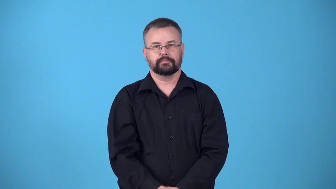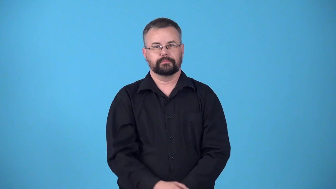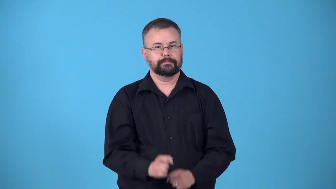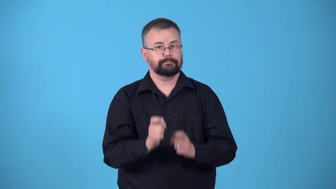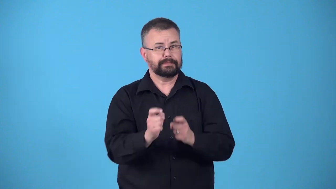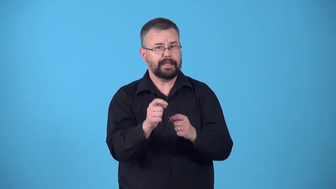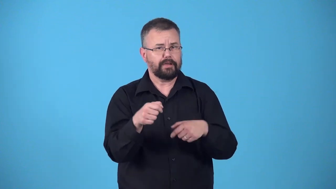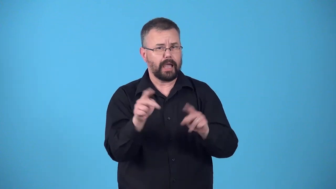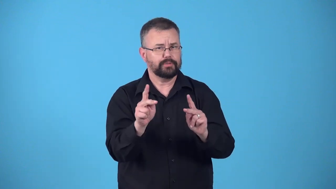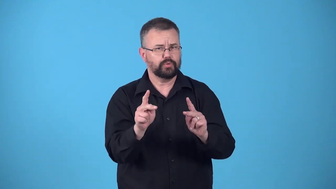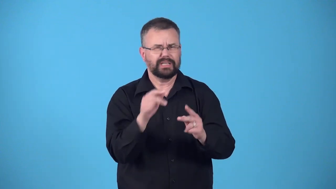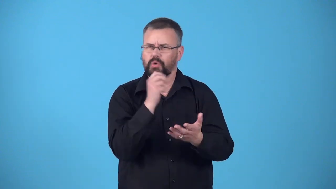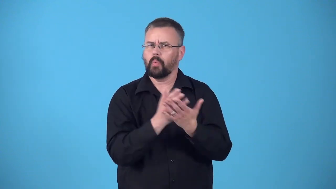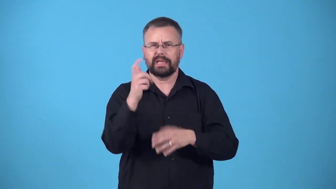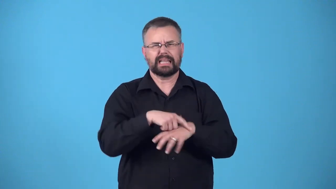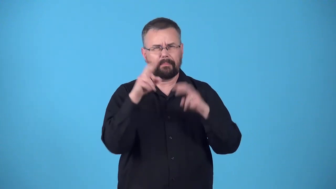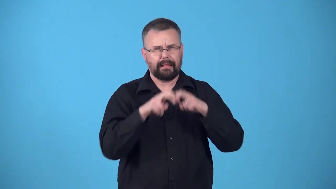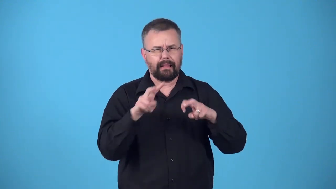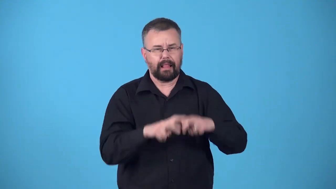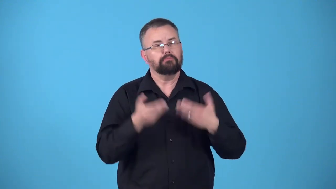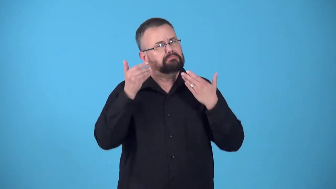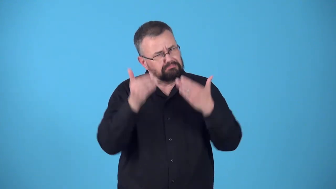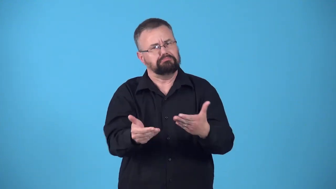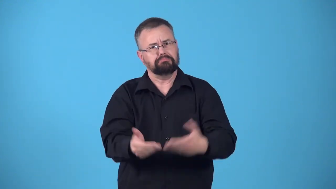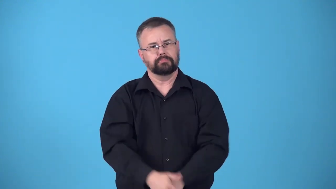don't look a gift horse in the mouth